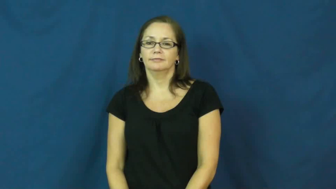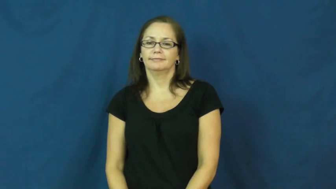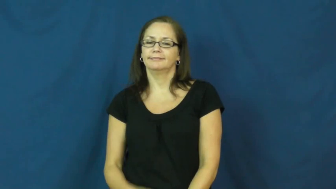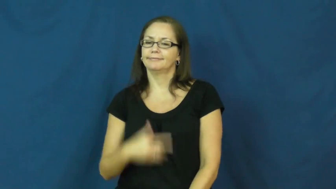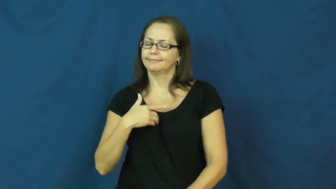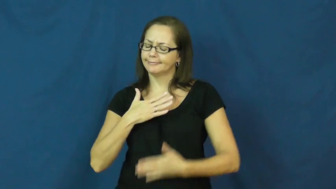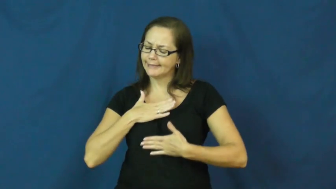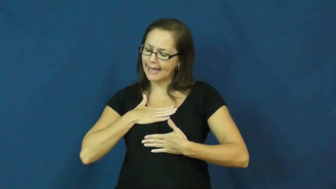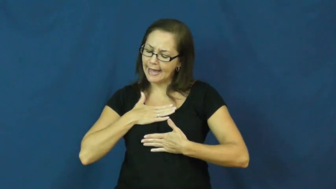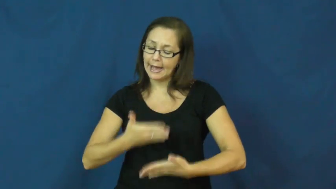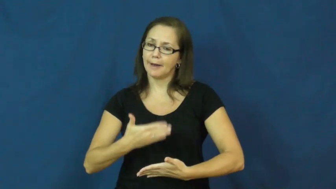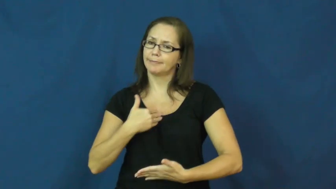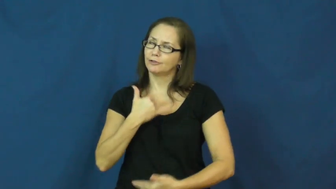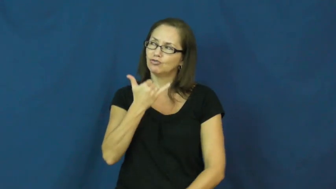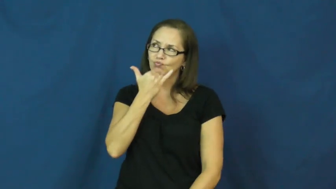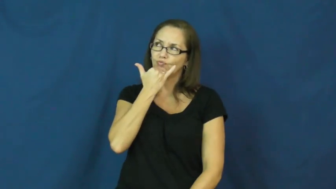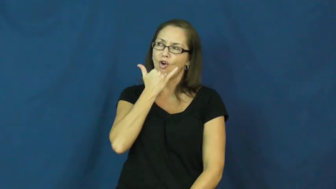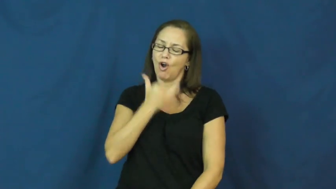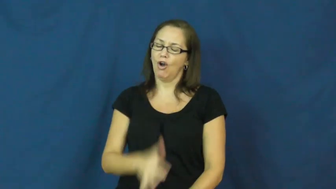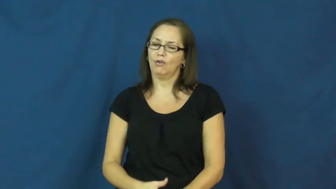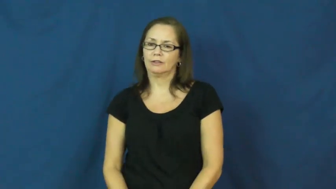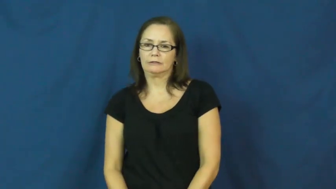eat crow